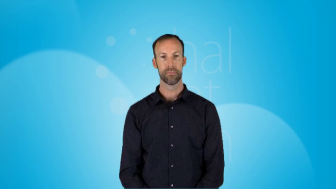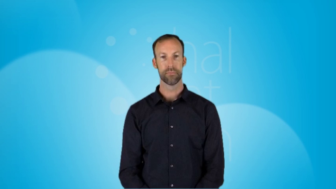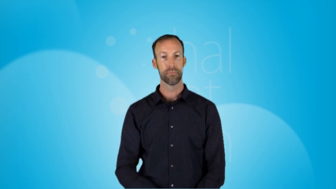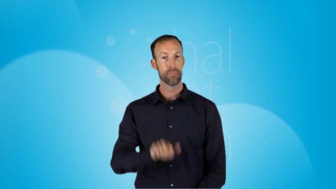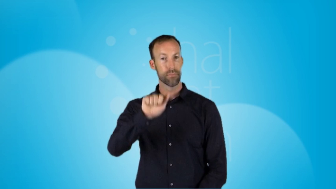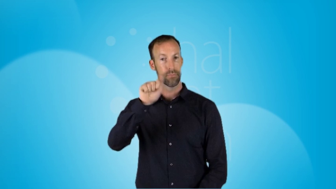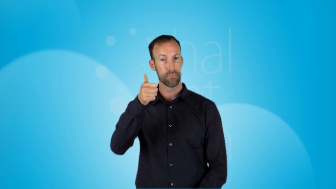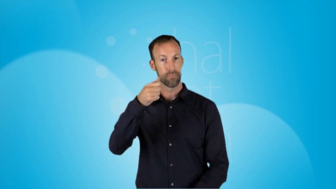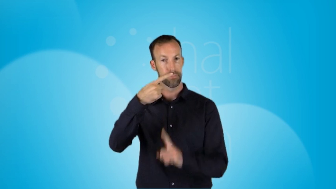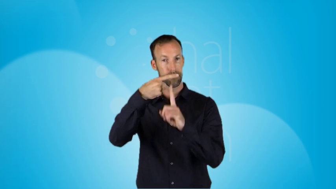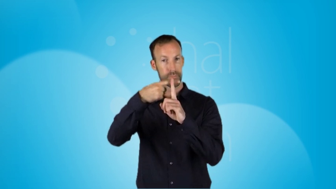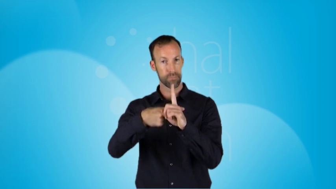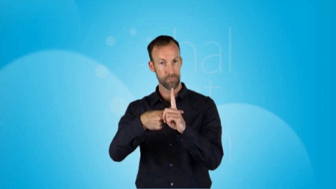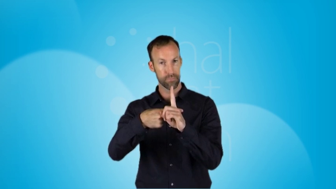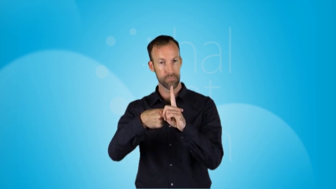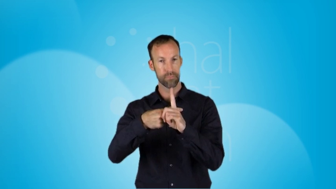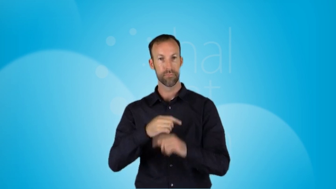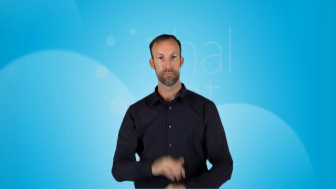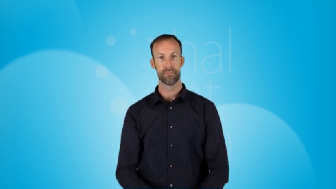10 months